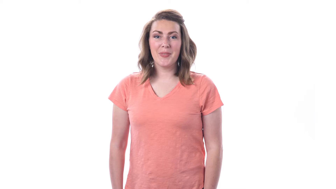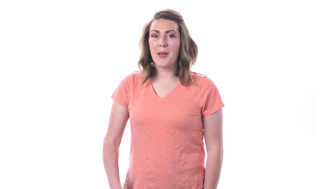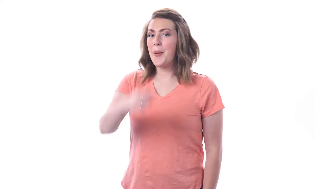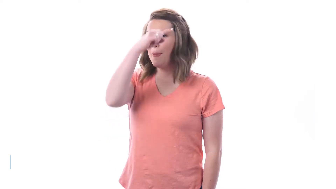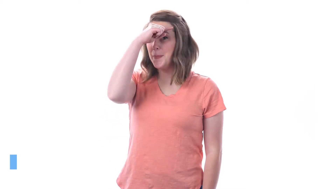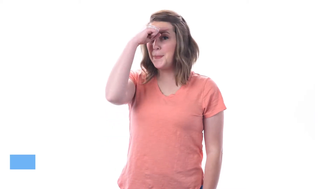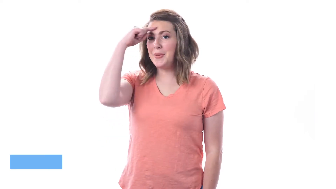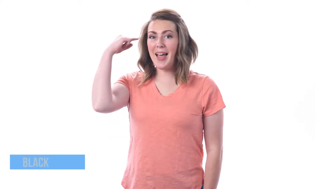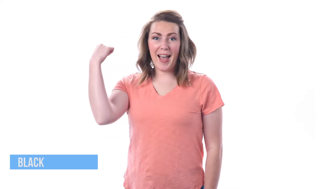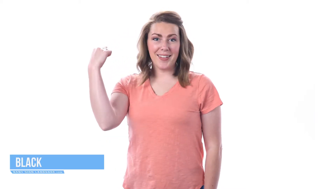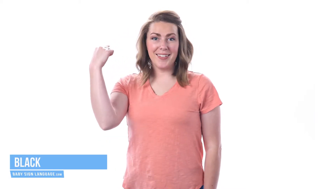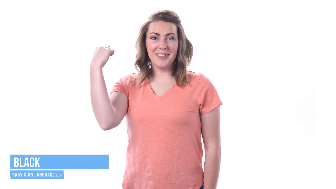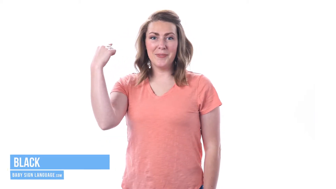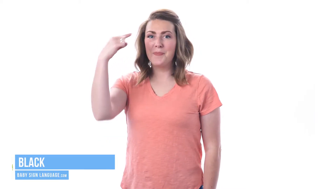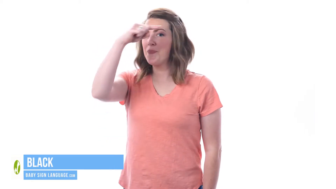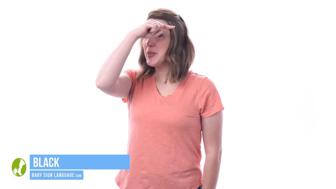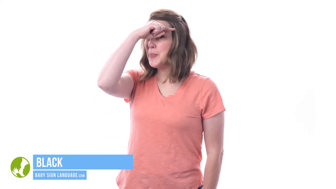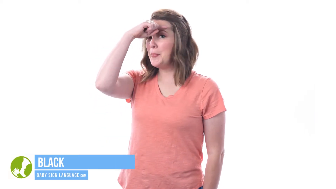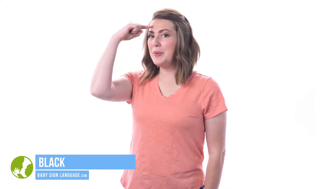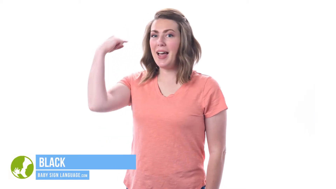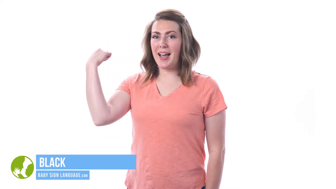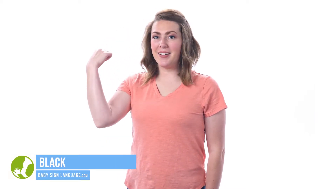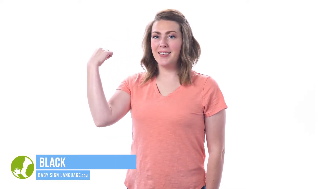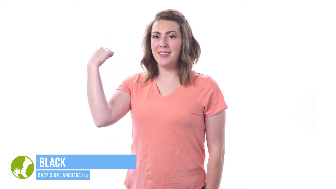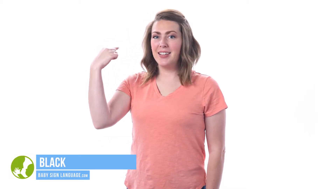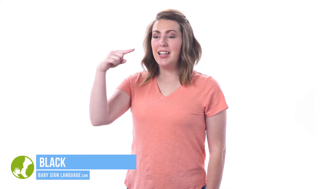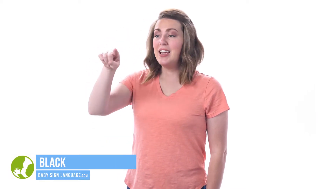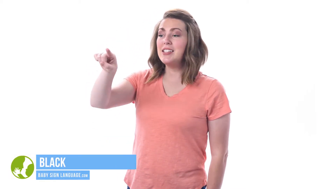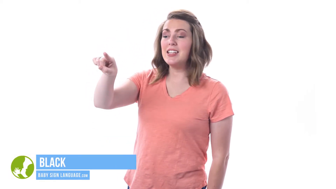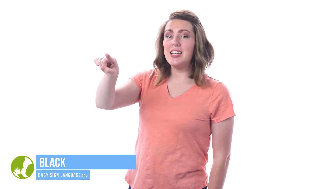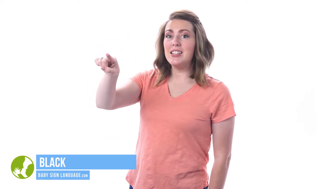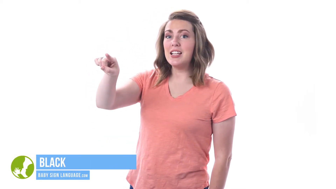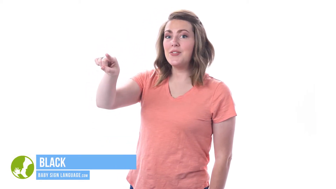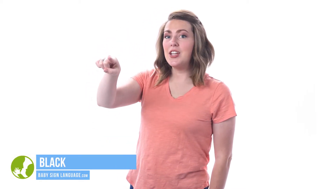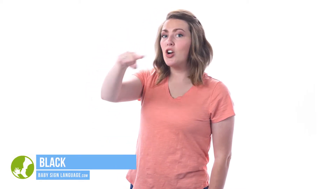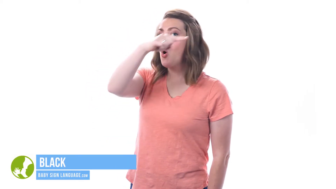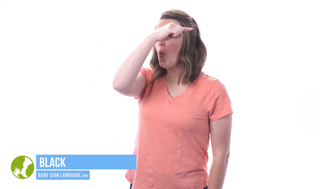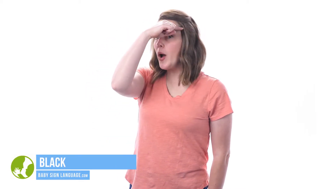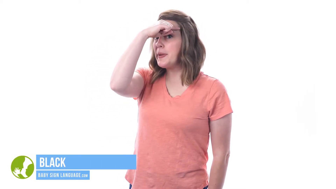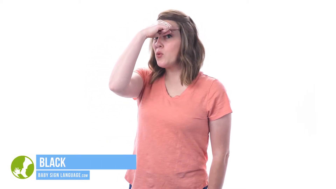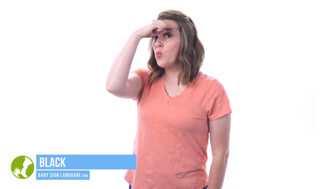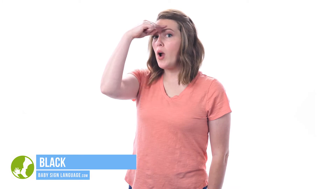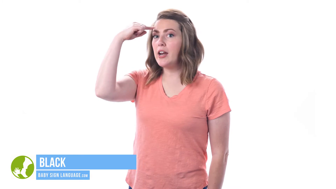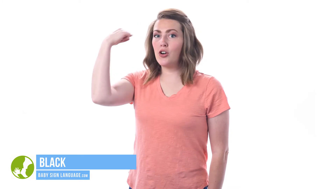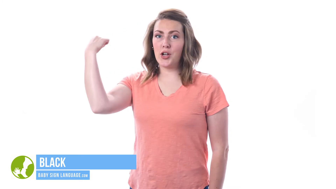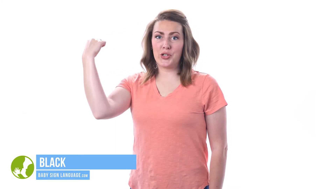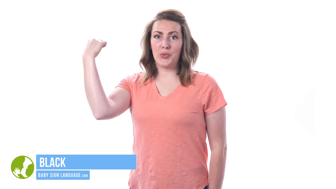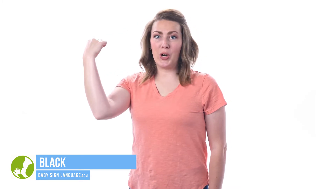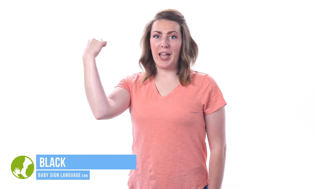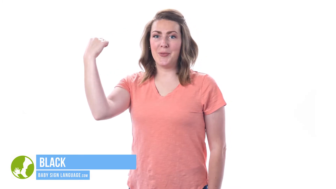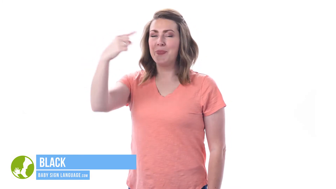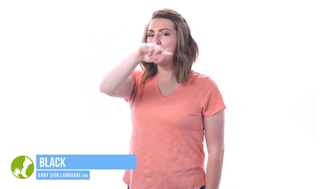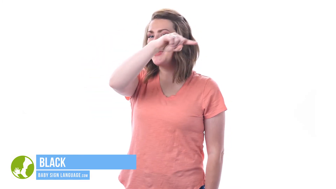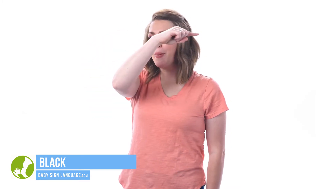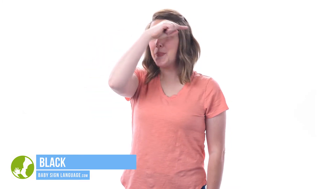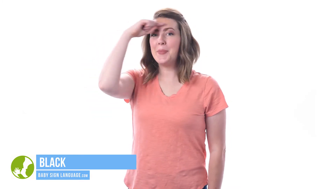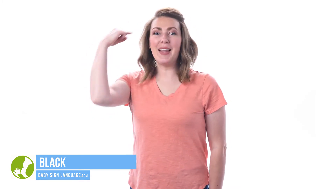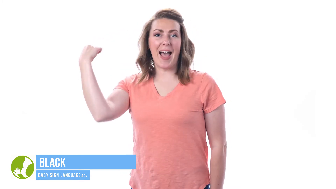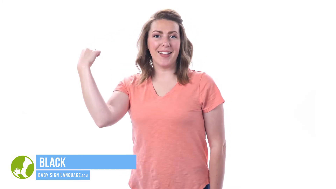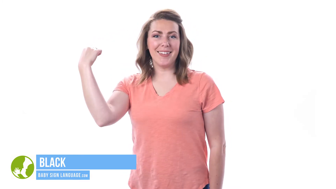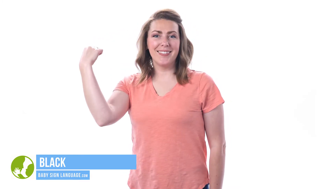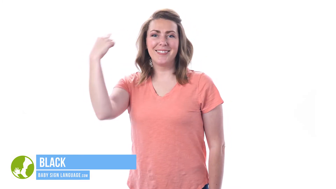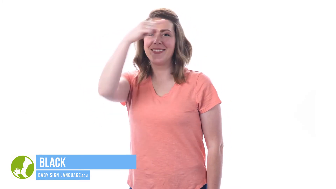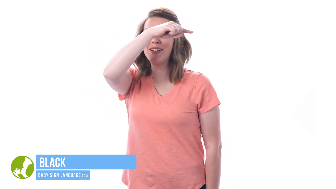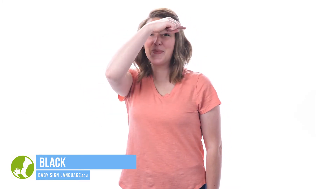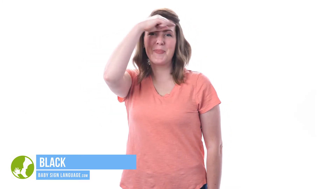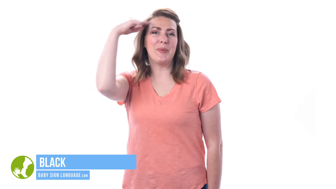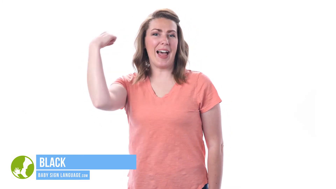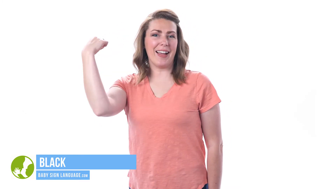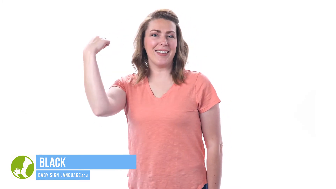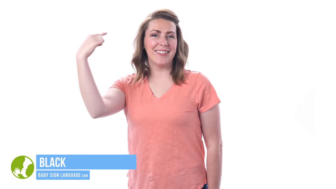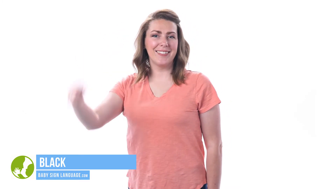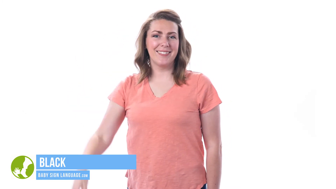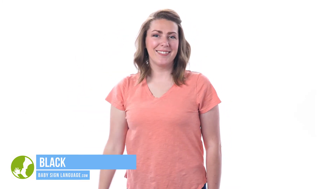Black